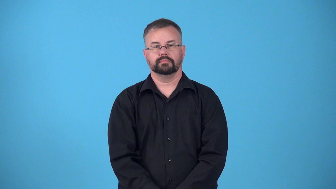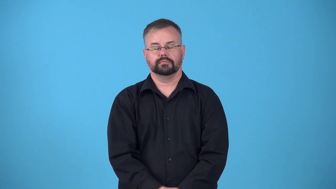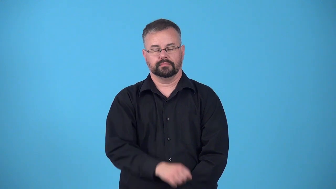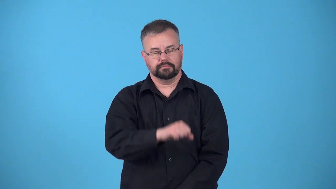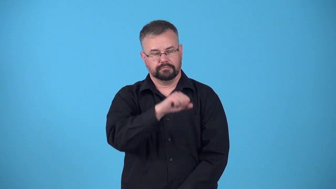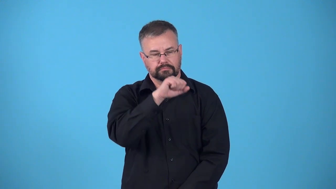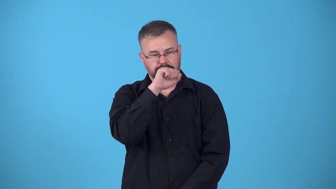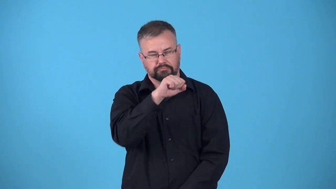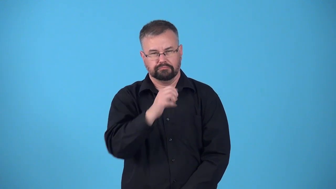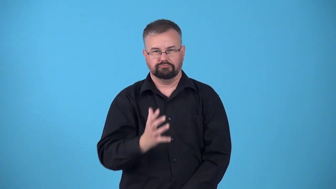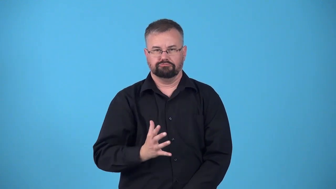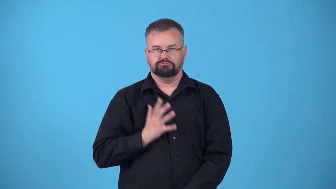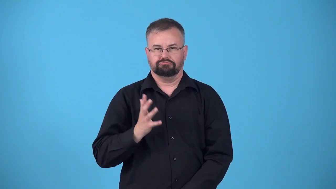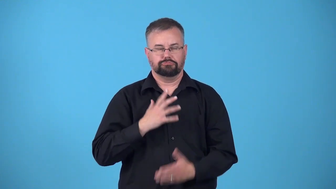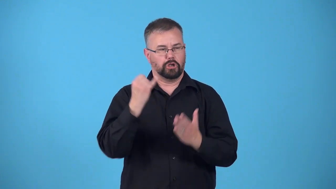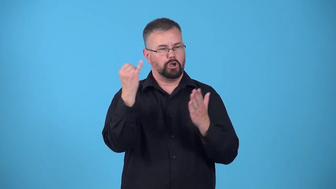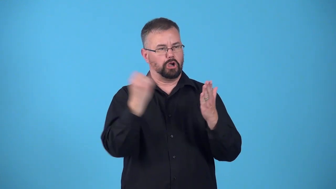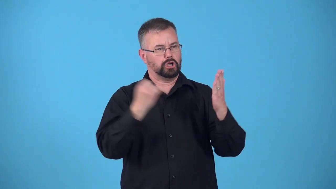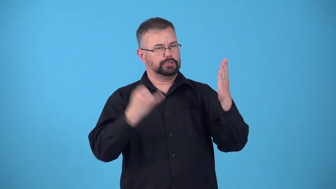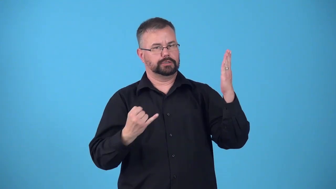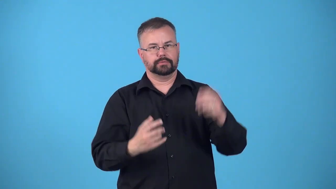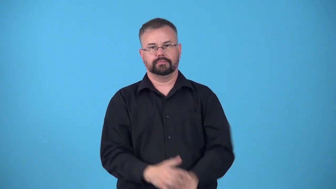virtu